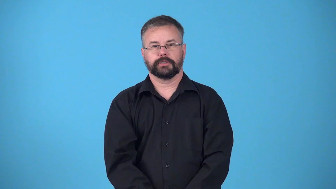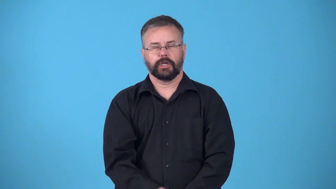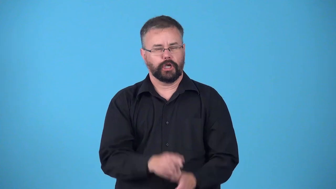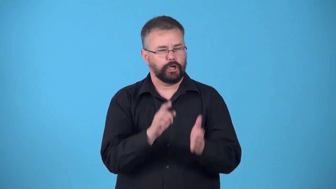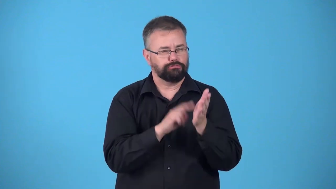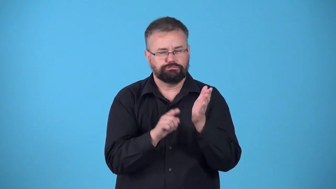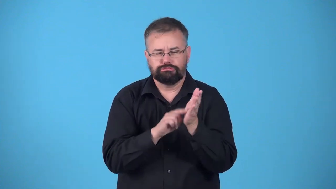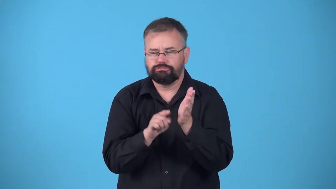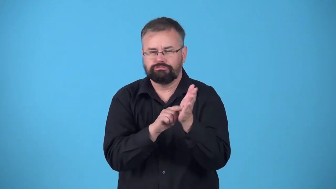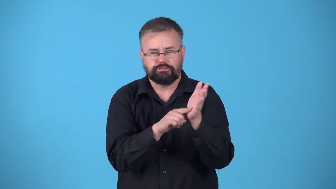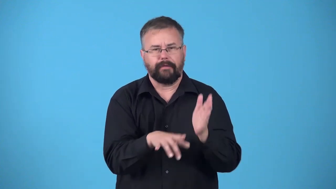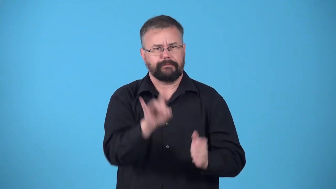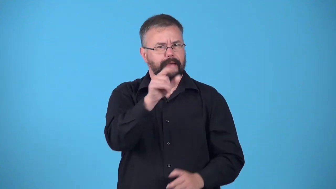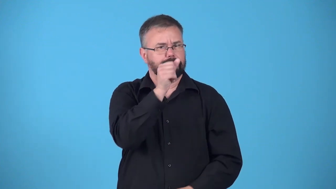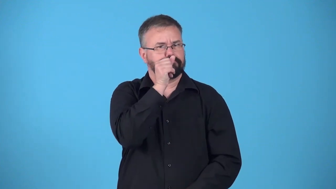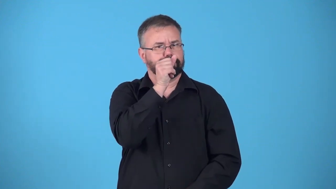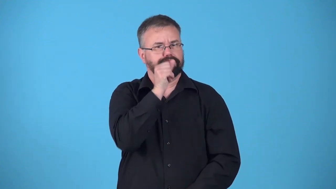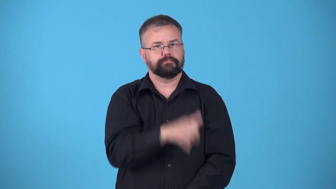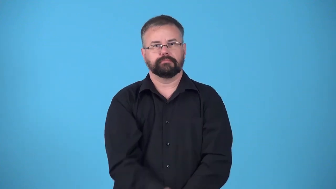dig up